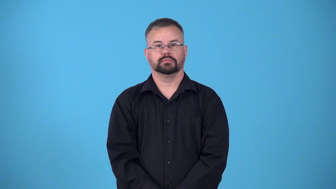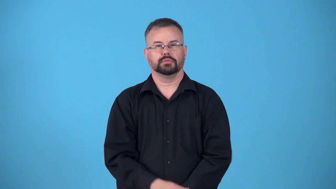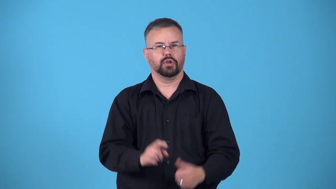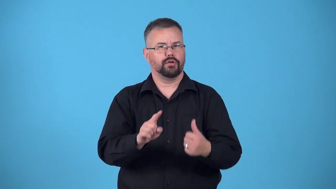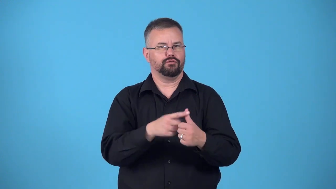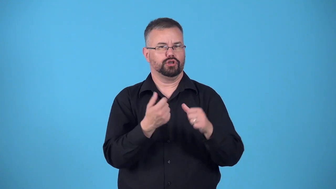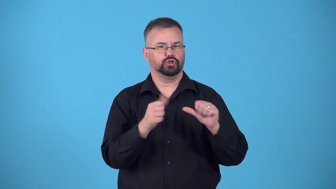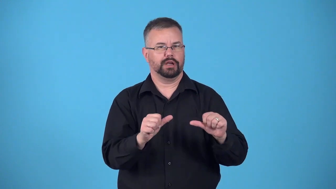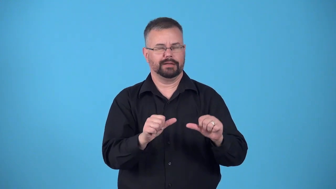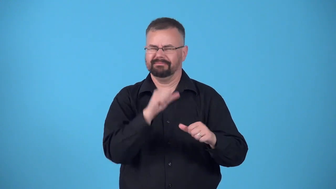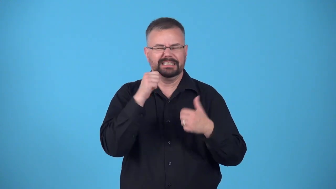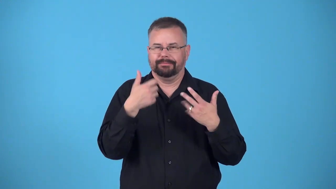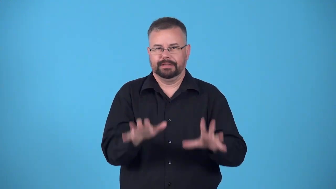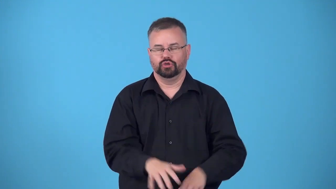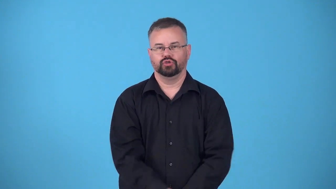rough,roughcast, rough cut